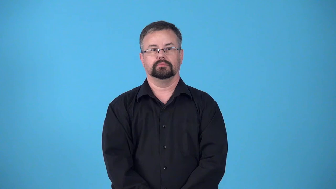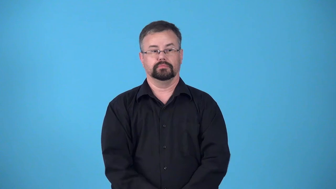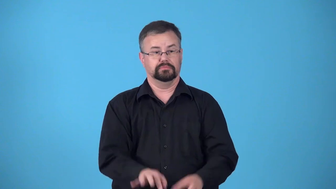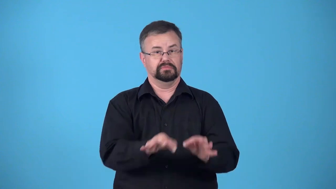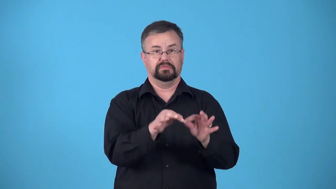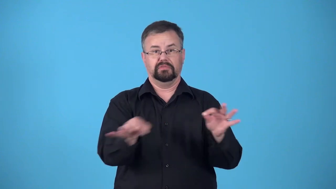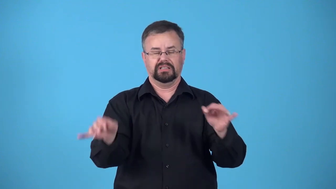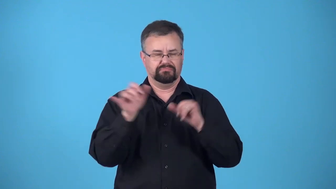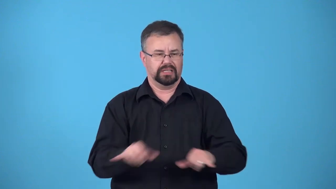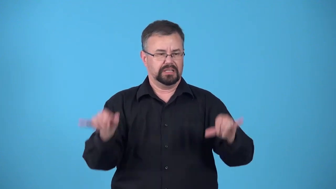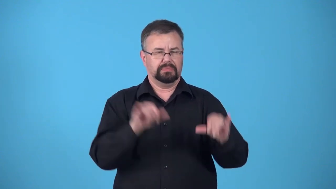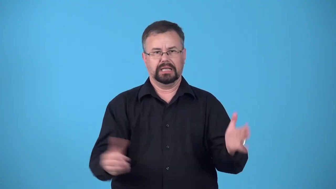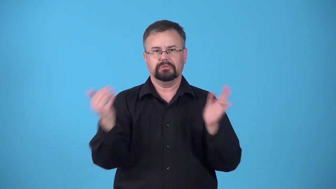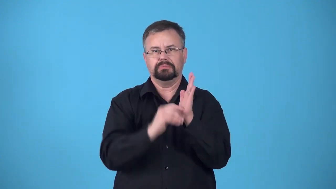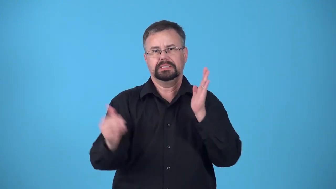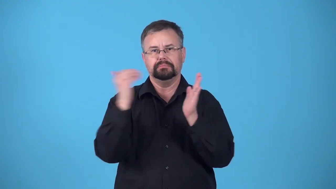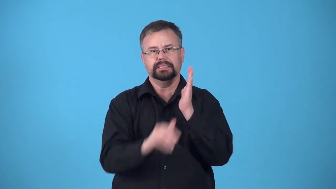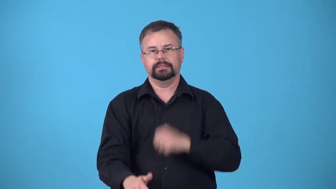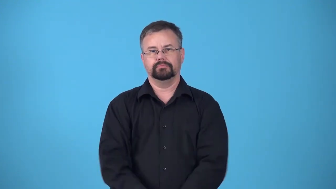cant